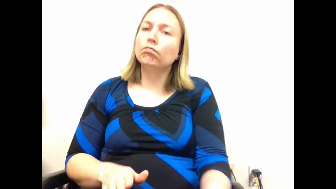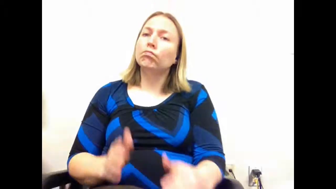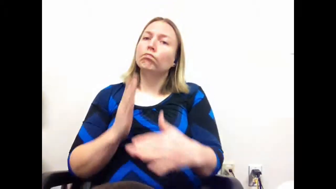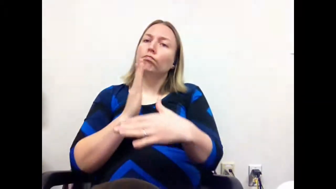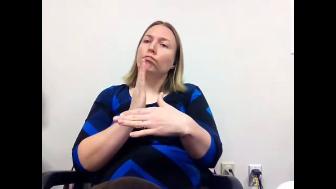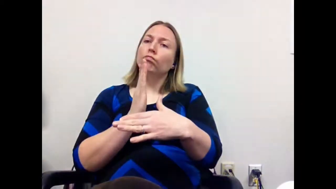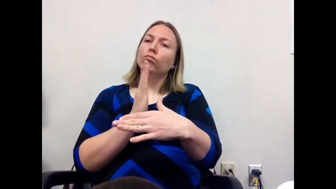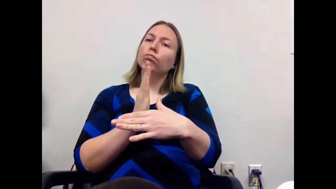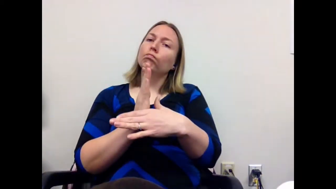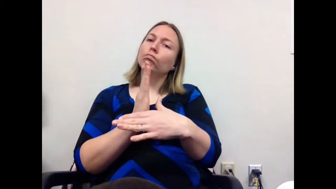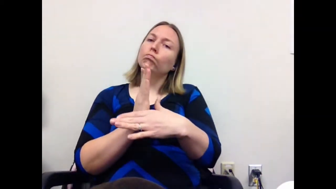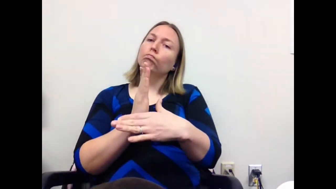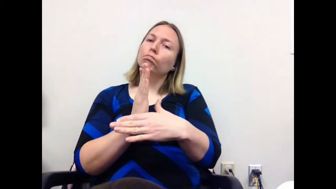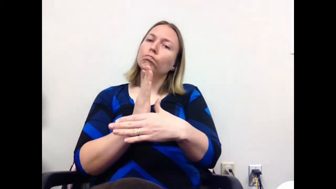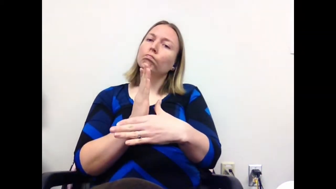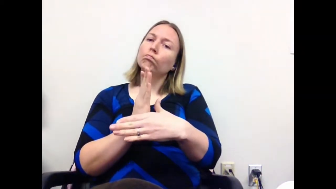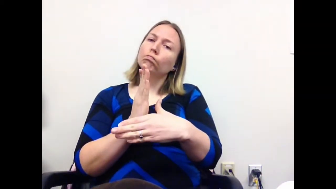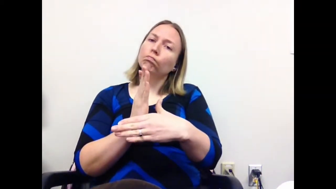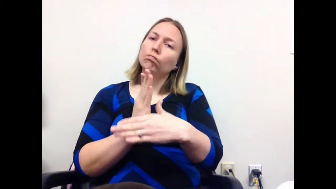MEDIUM